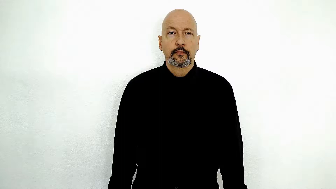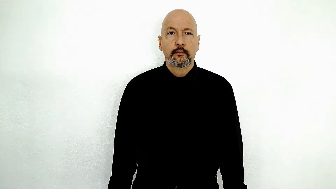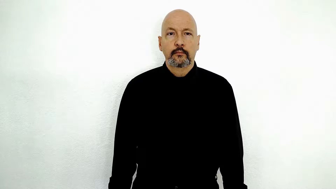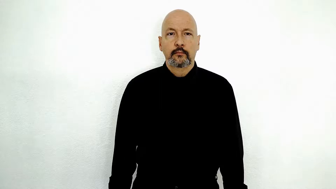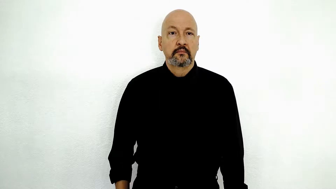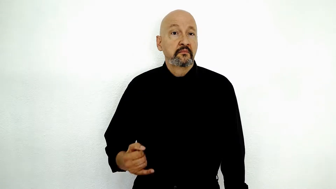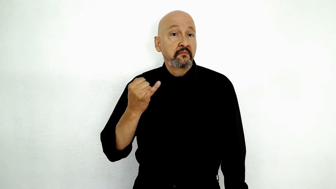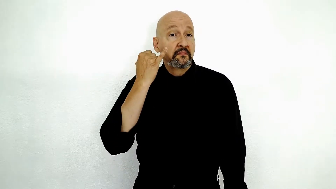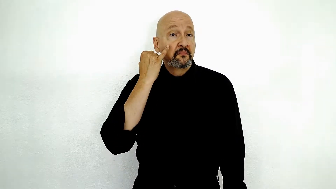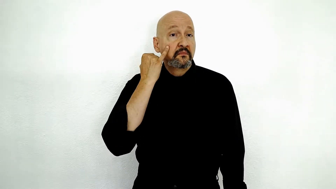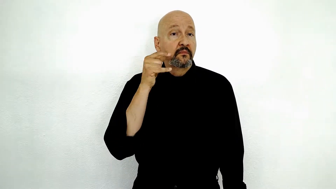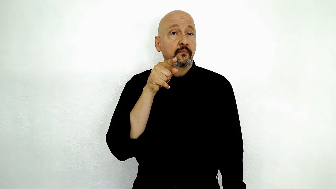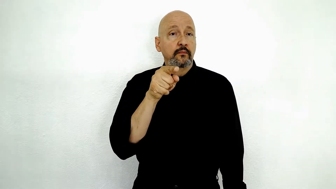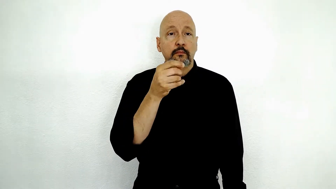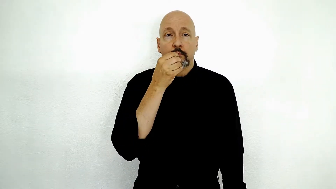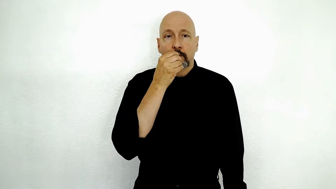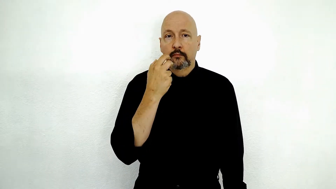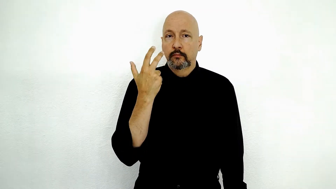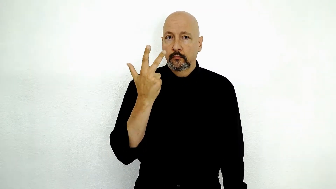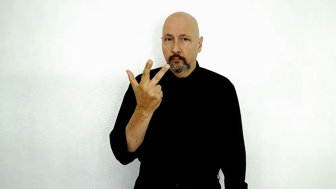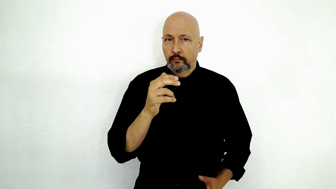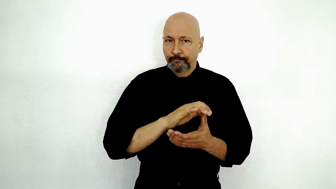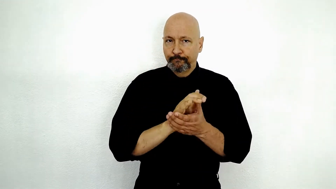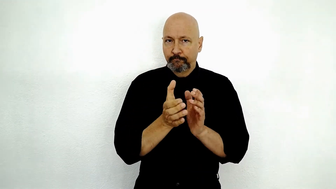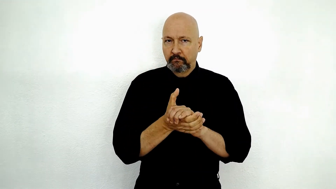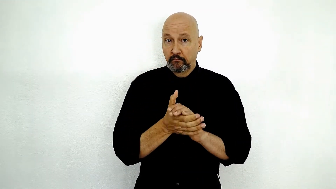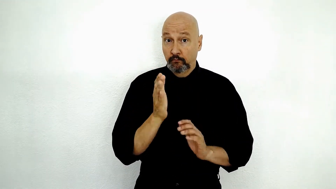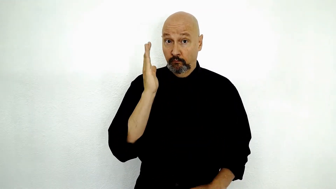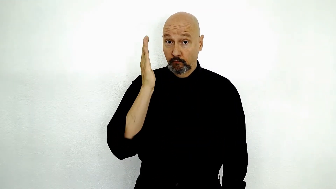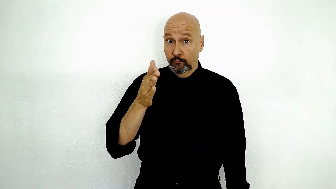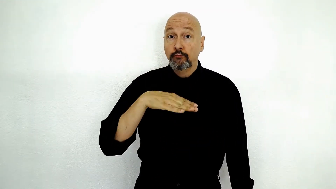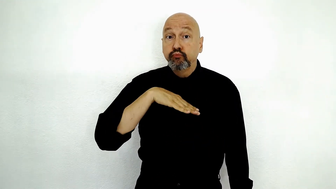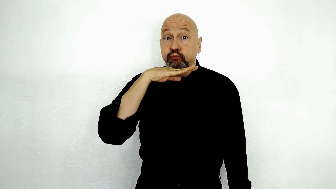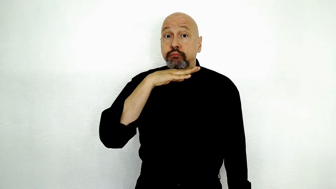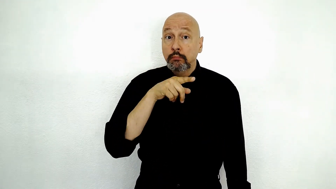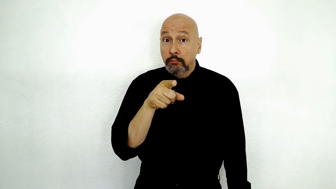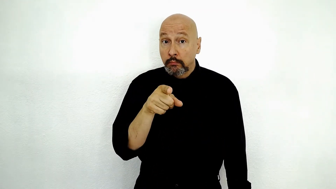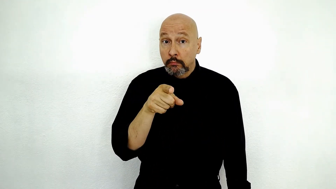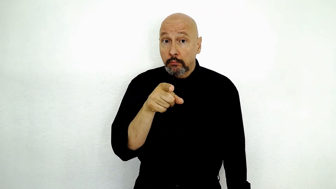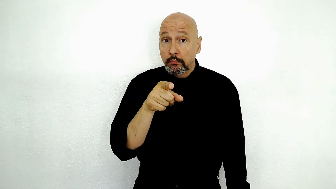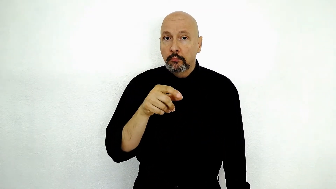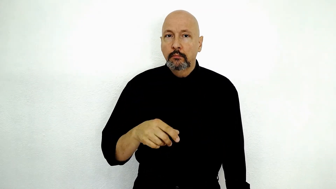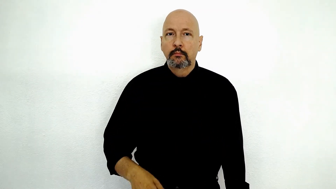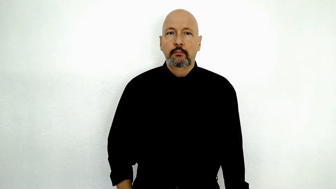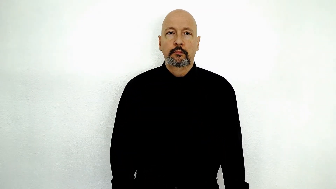SUPPOSE YOU EAT 3 HAMBURGER, WILL FULL YOU?